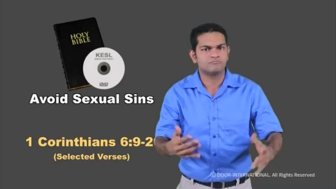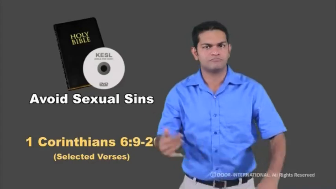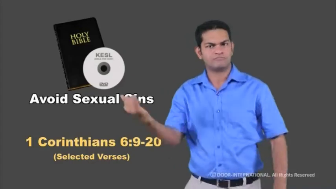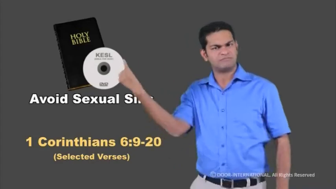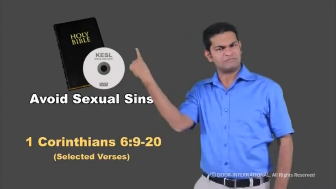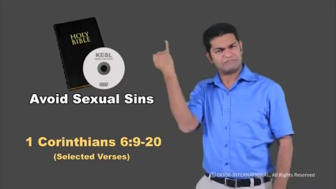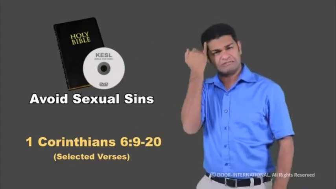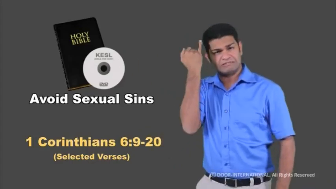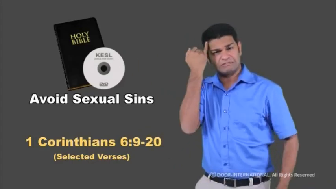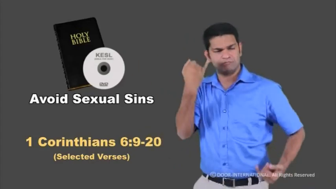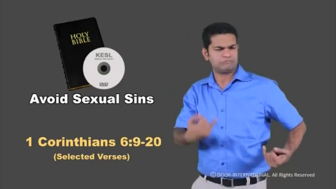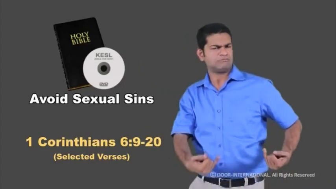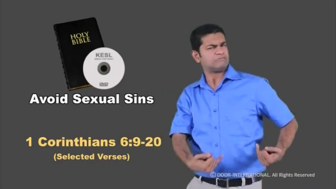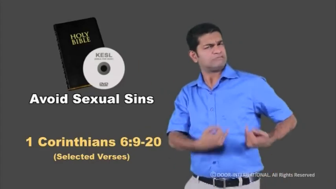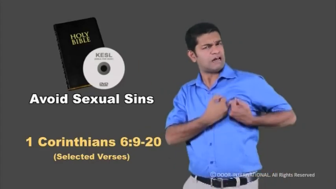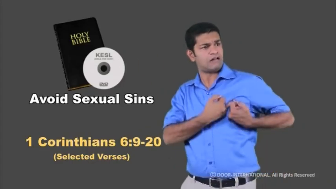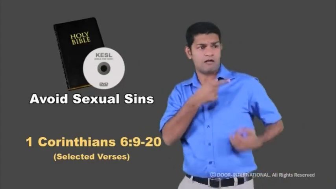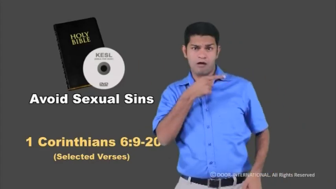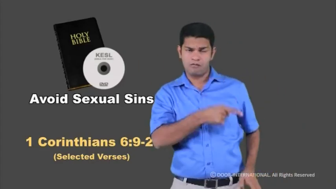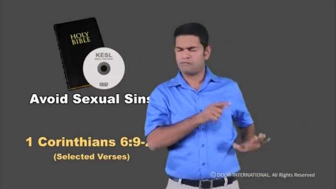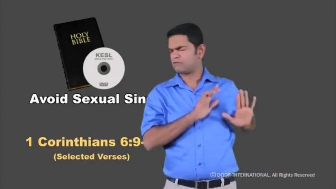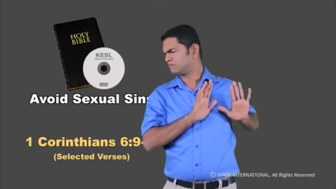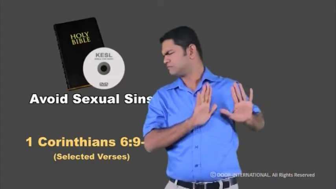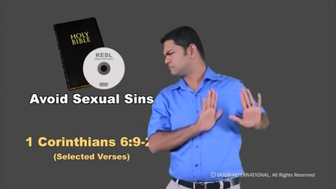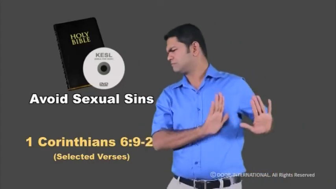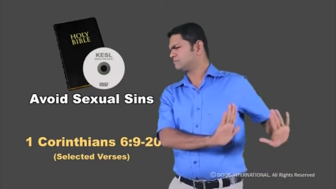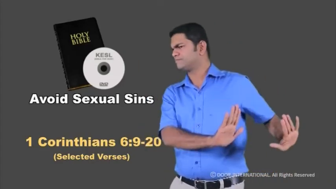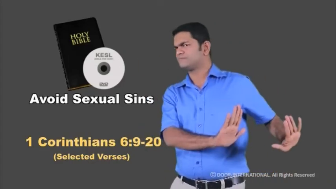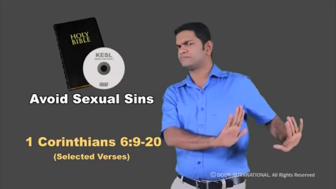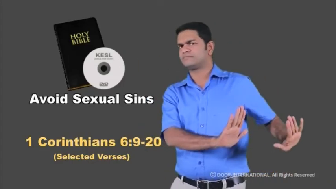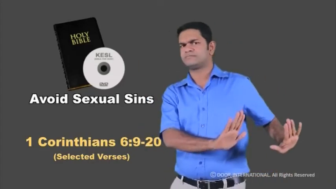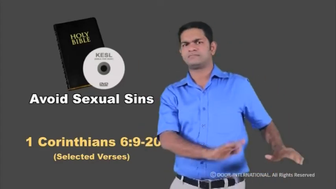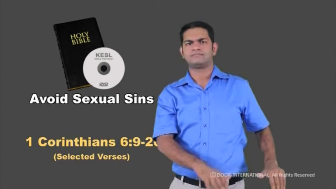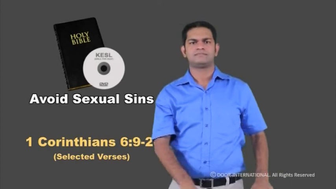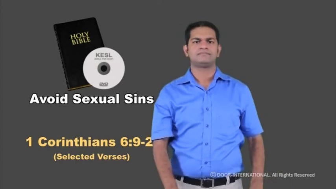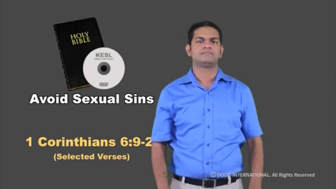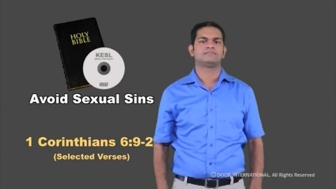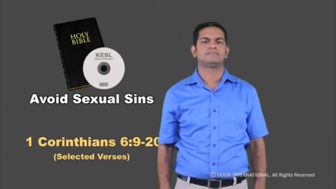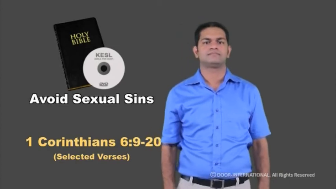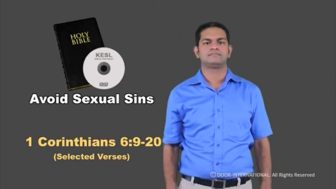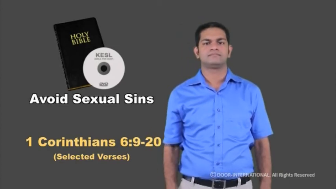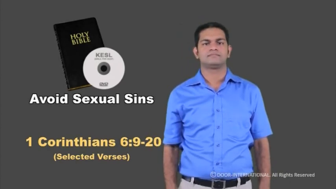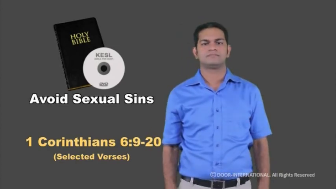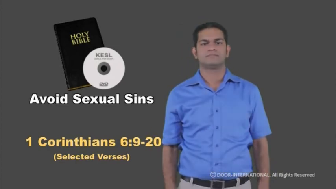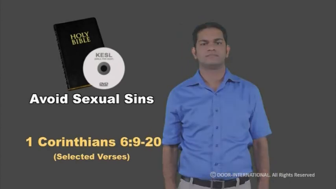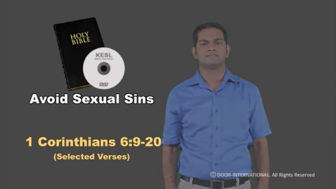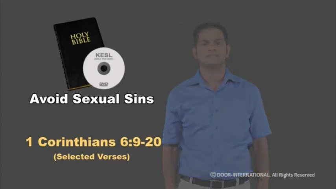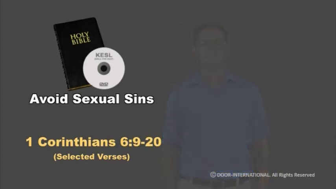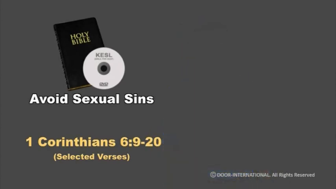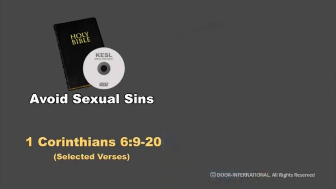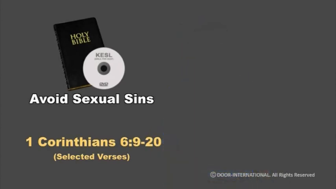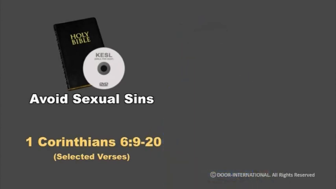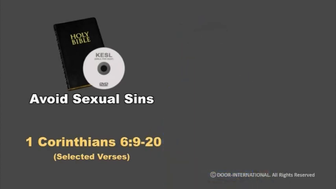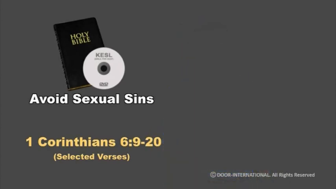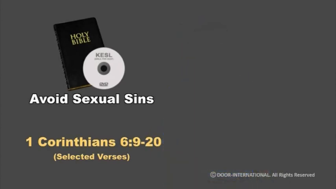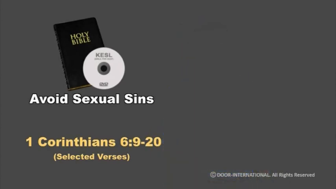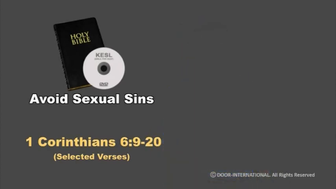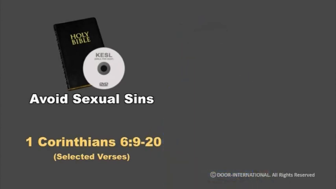Avoid Sexual Sins